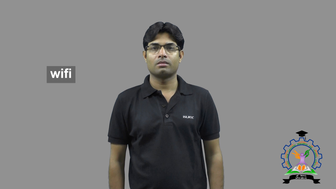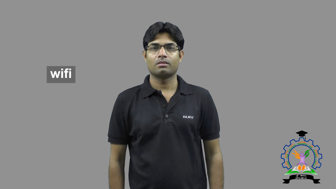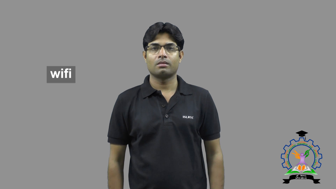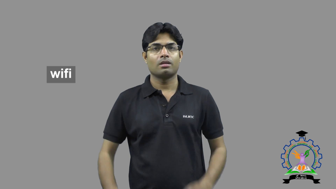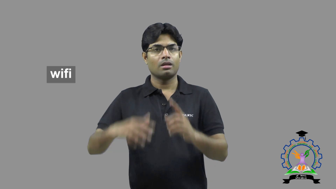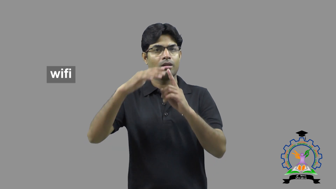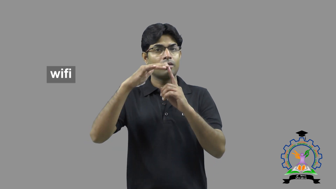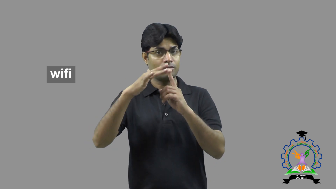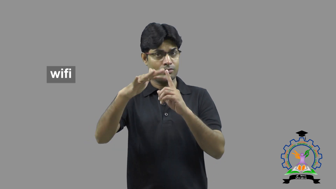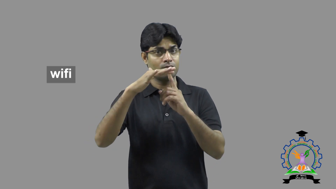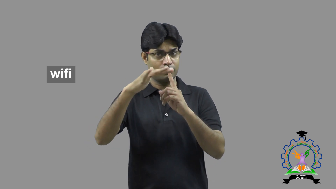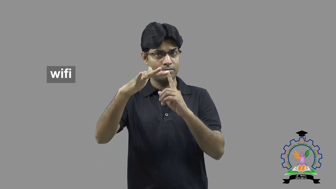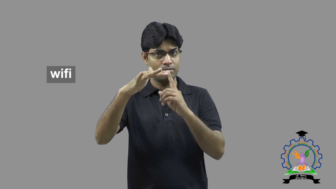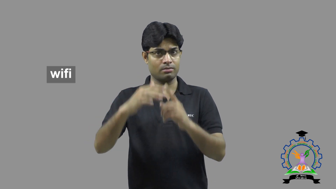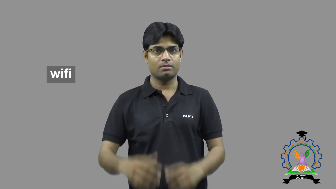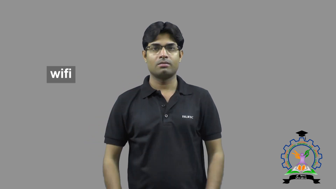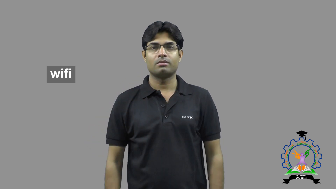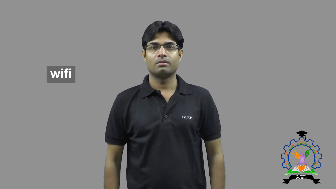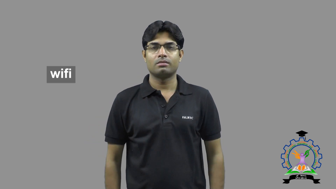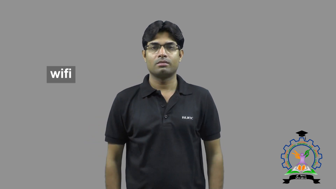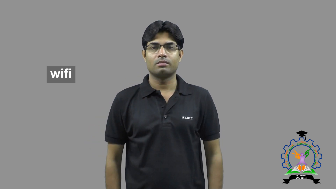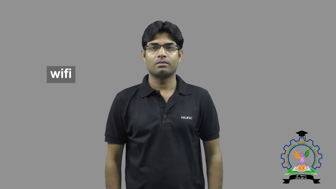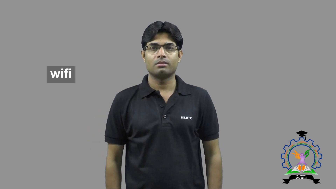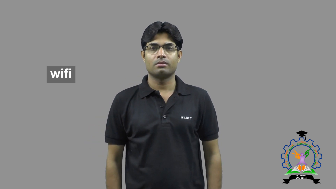wifi